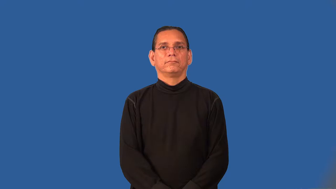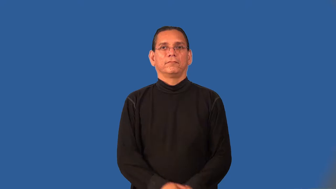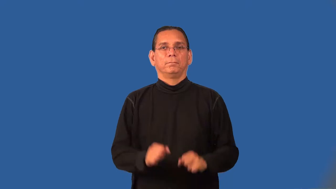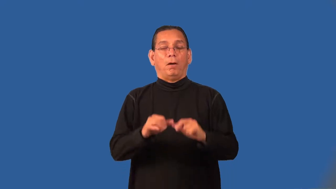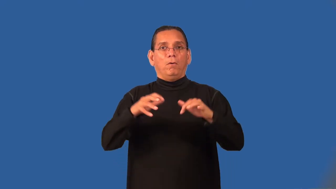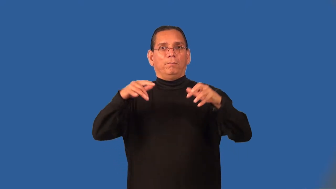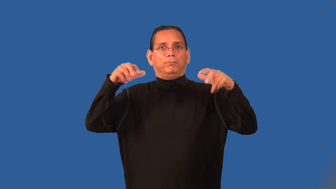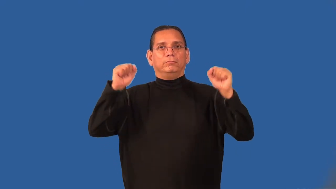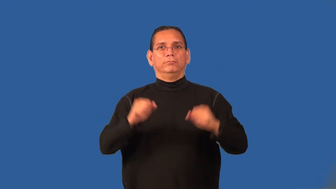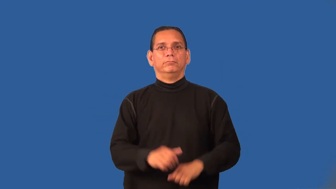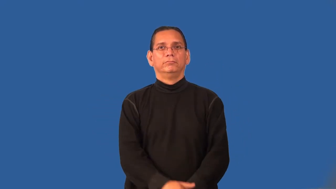presto